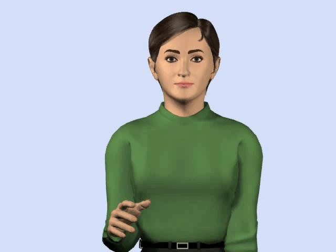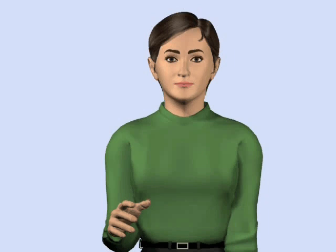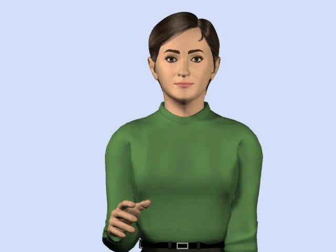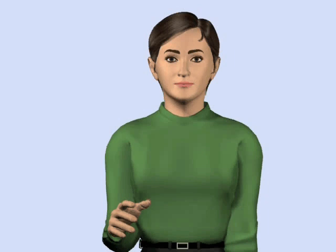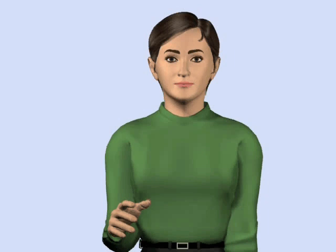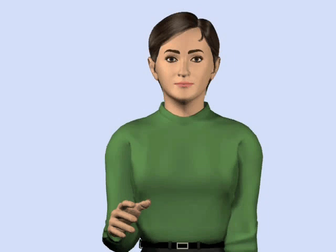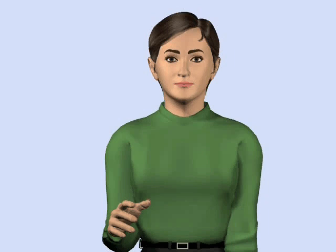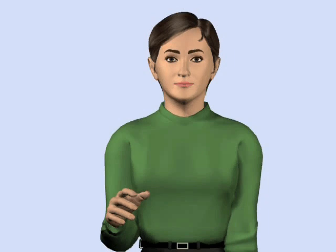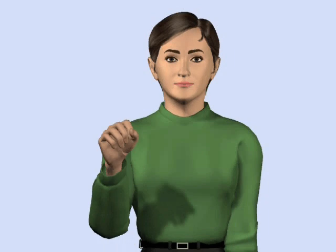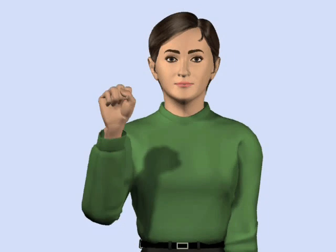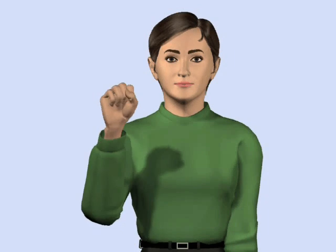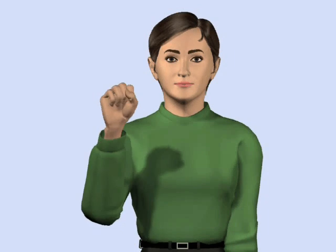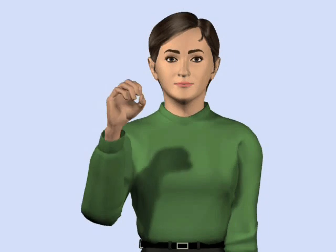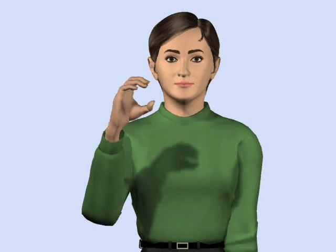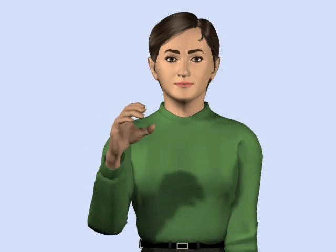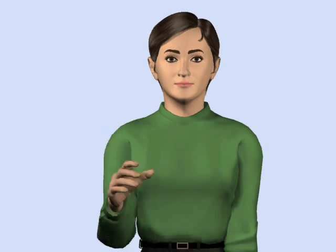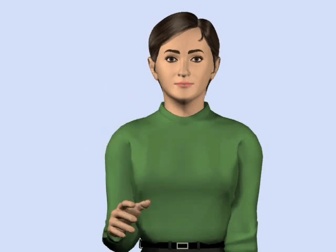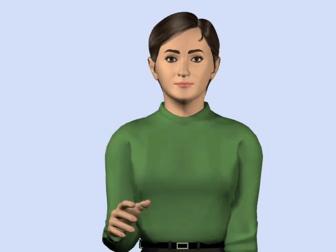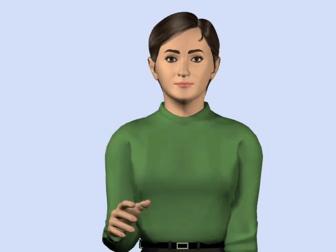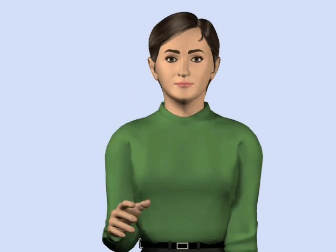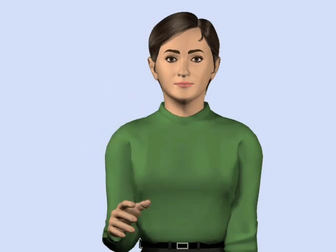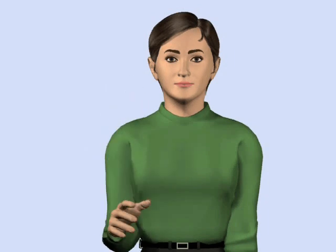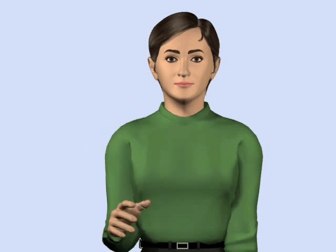Swartz Creek,MI